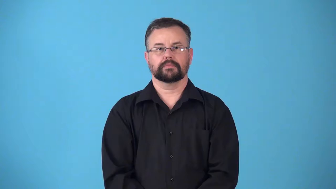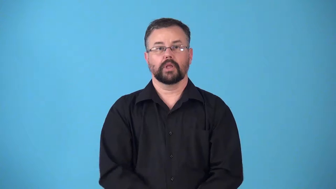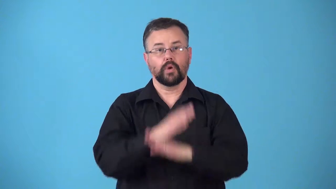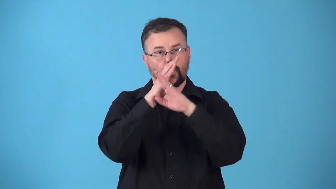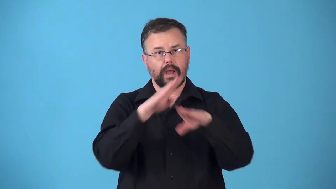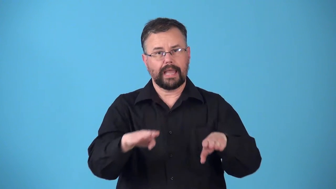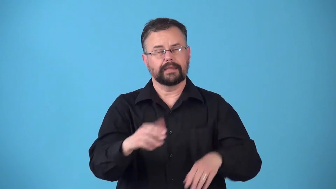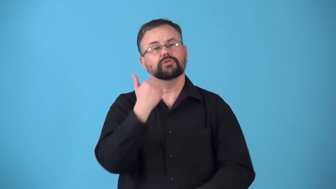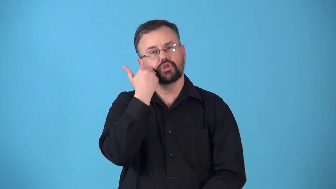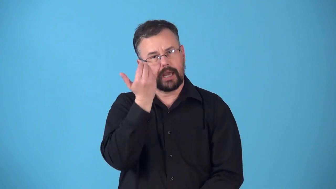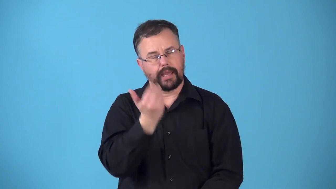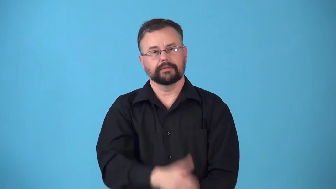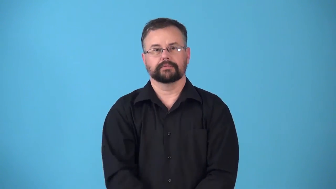reserve-quiet, shy